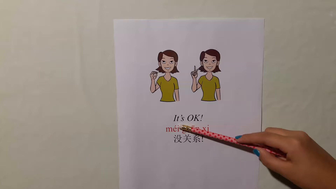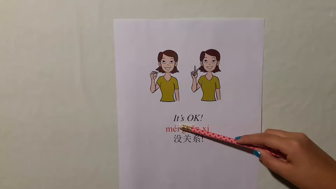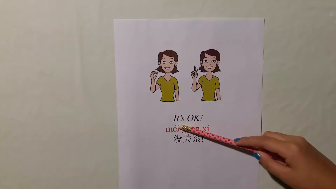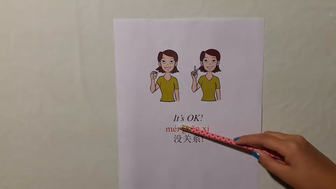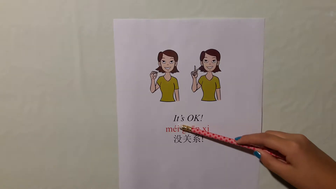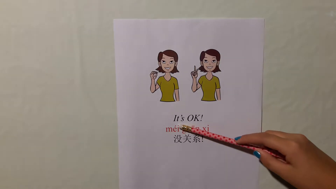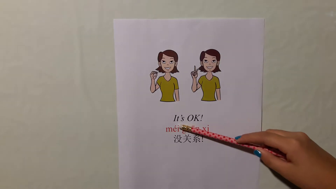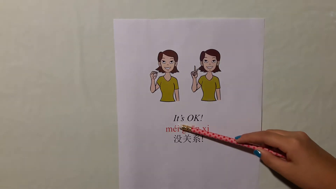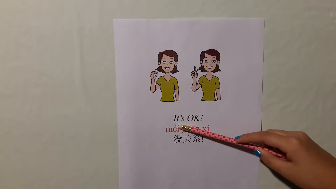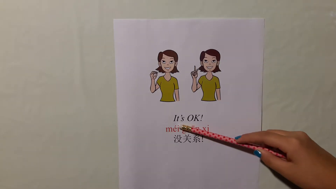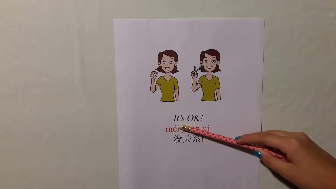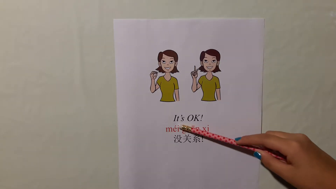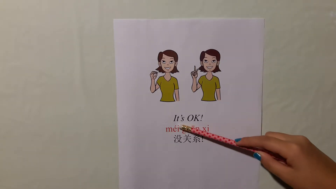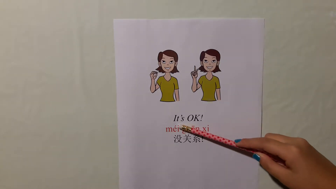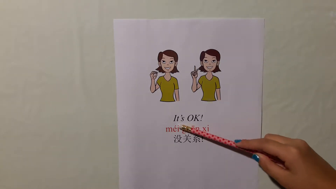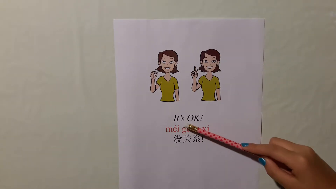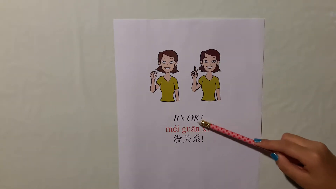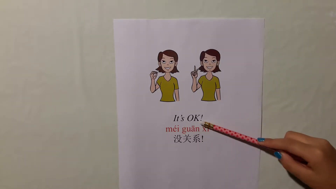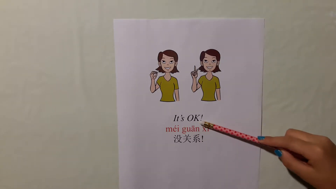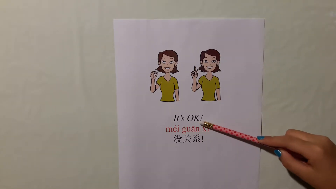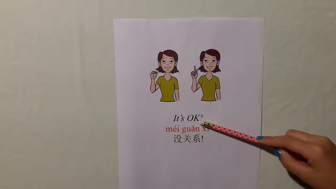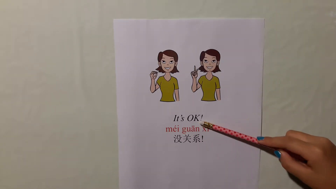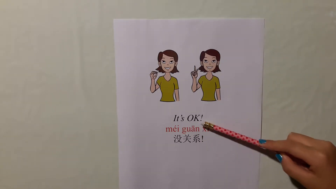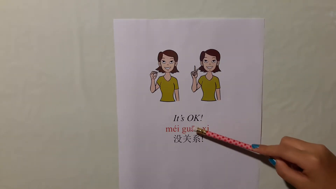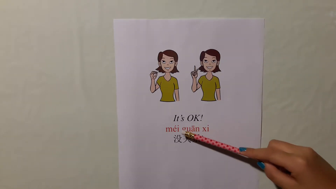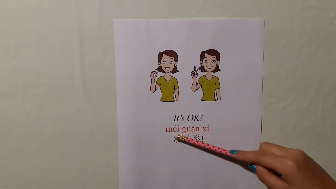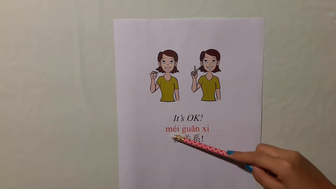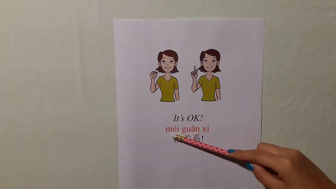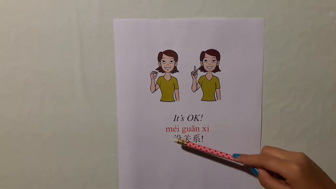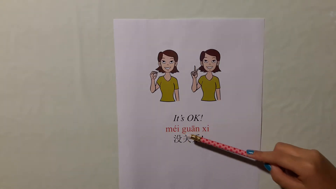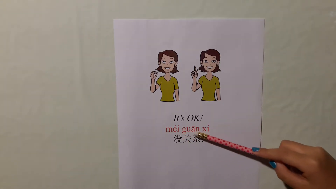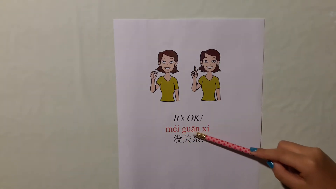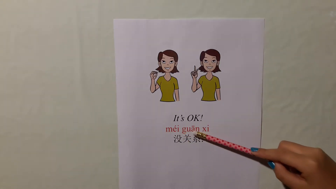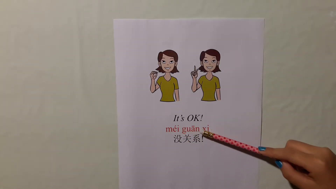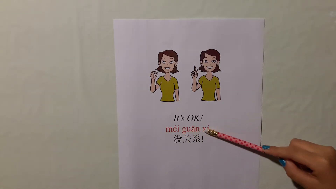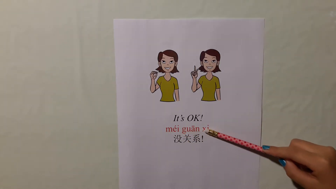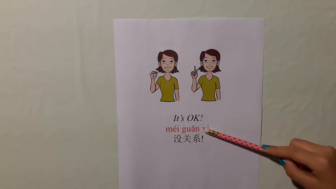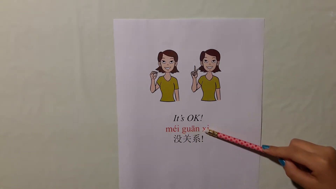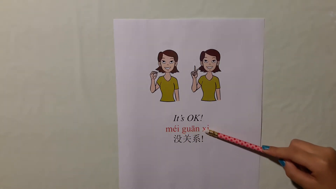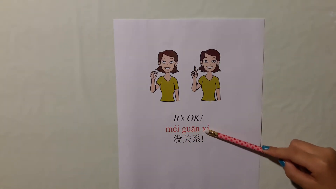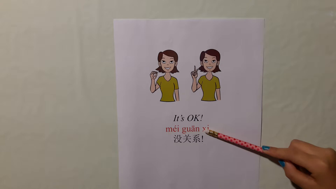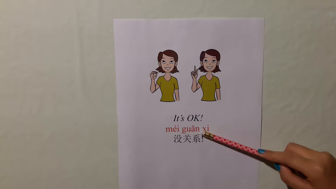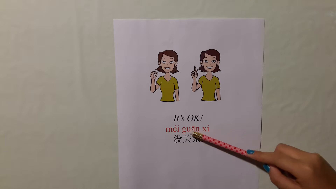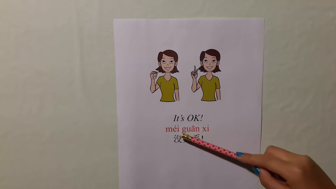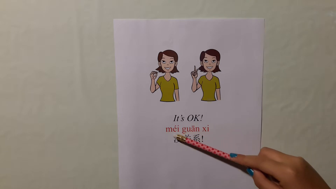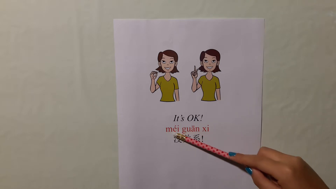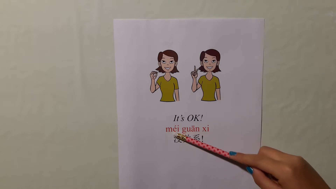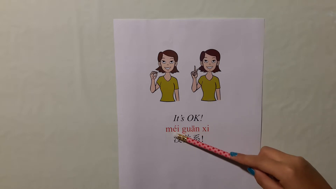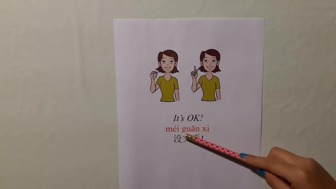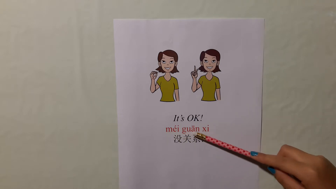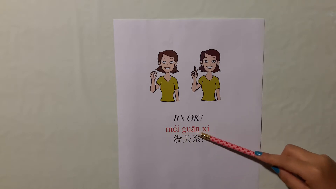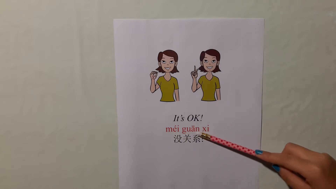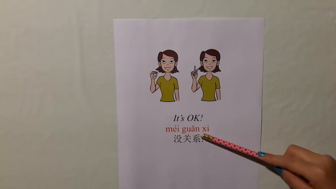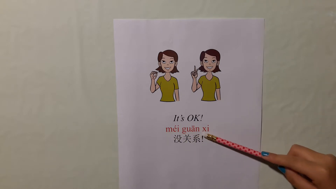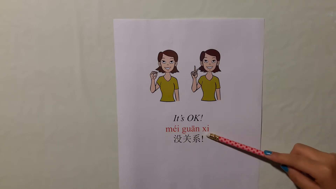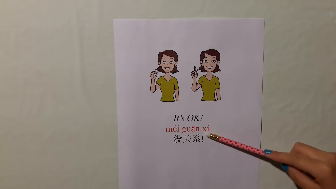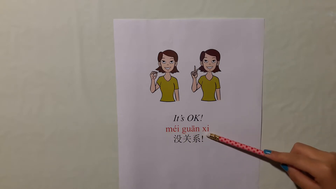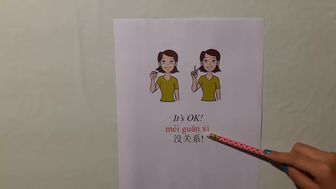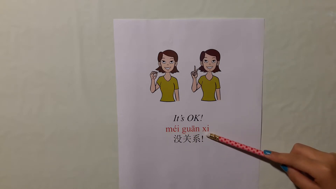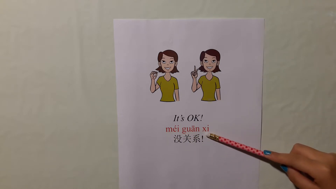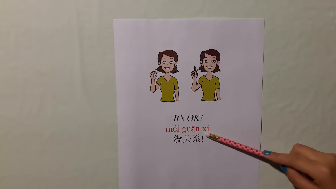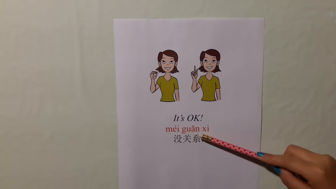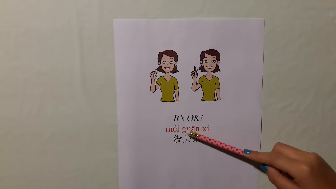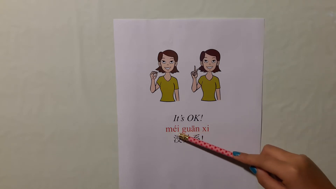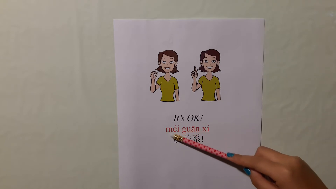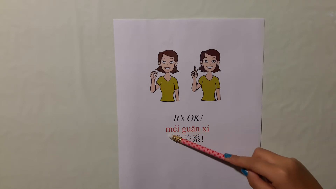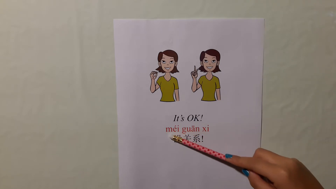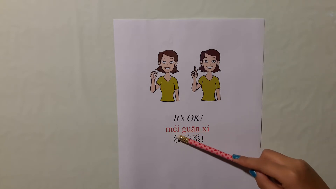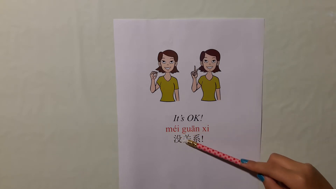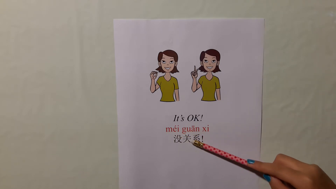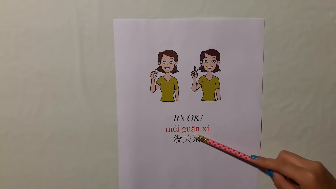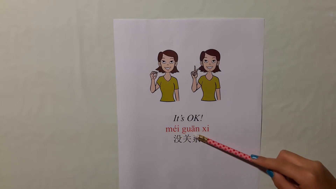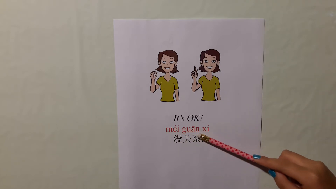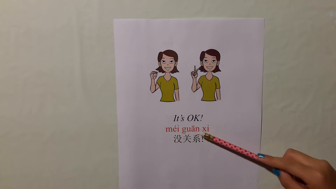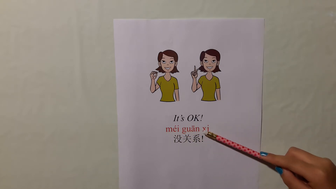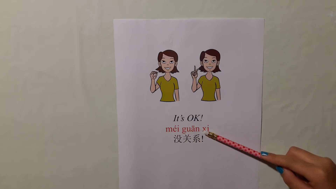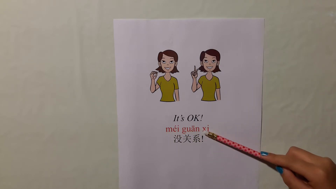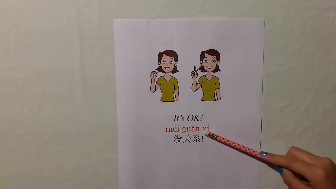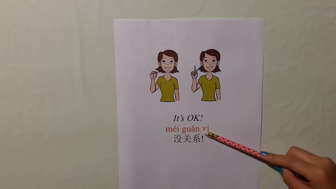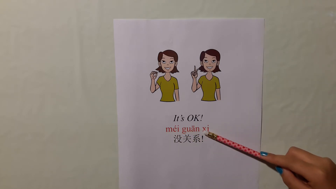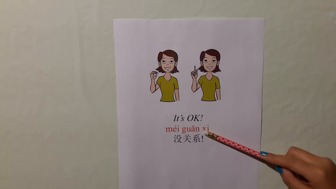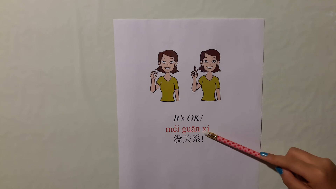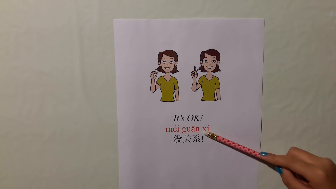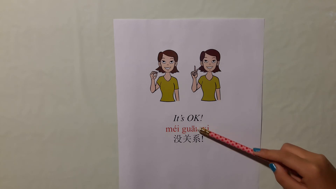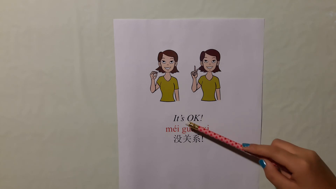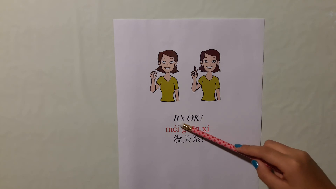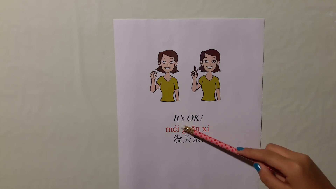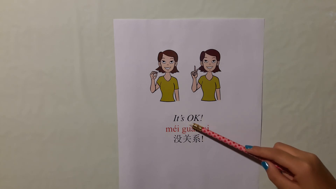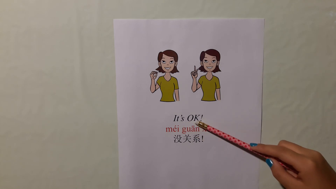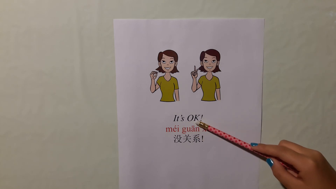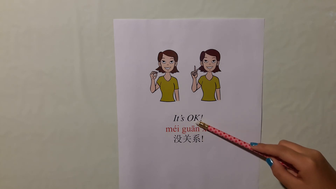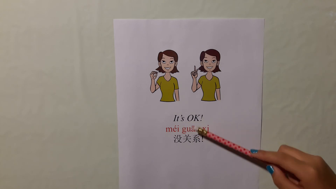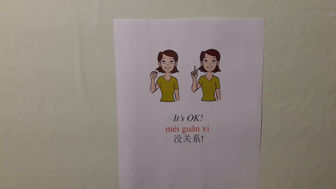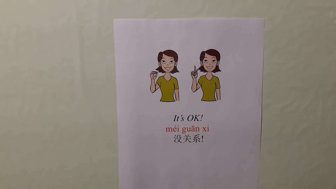It's Ok